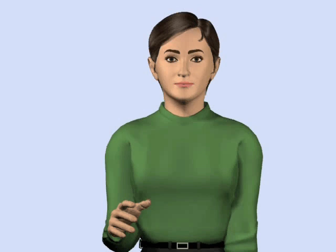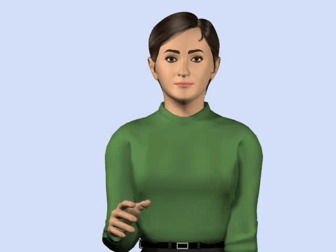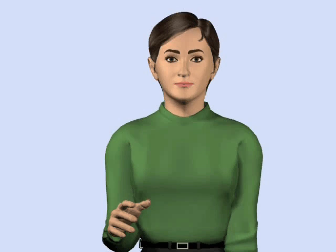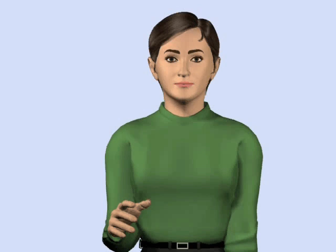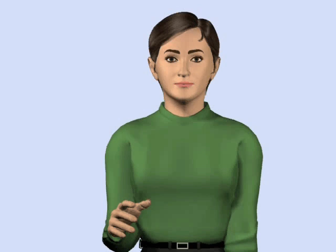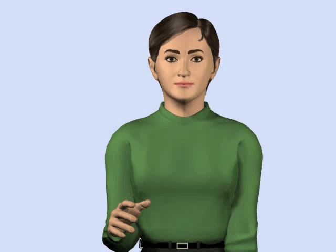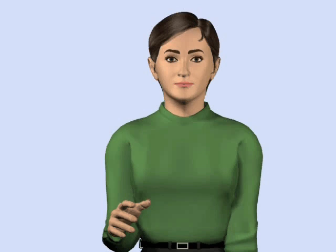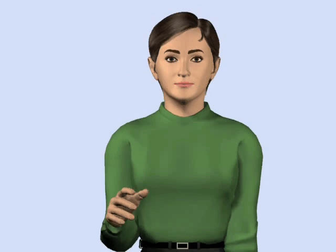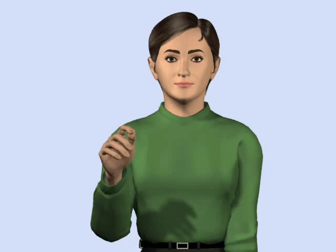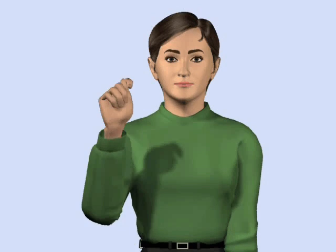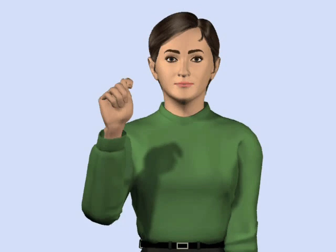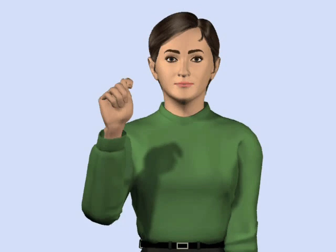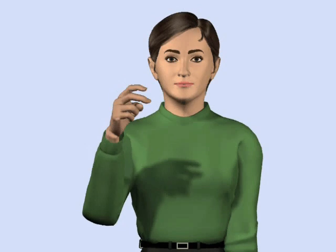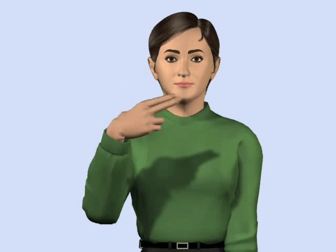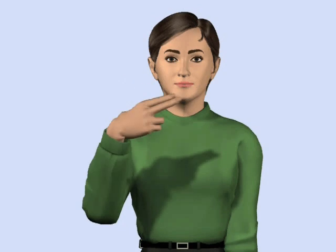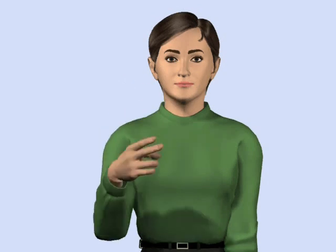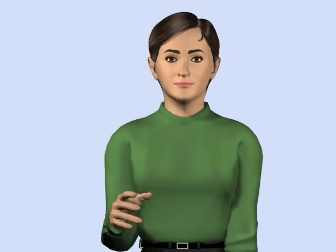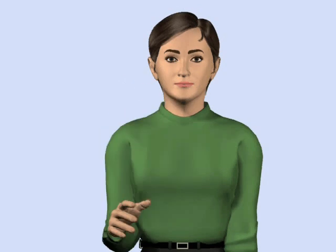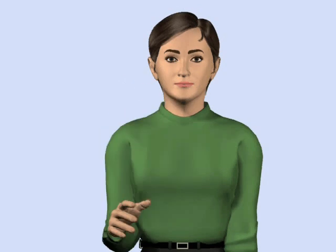Terre Haute,IN